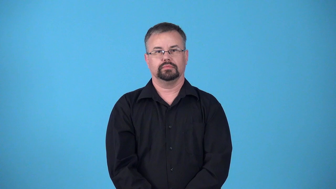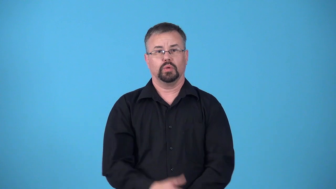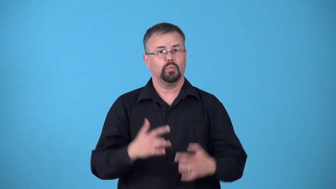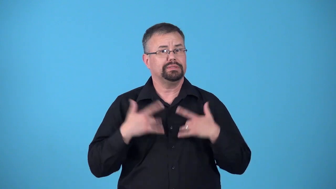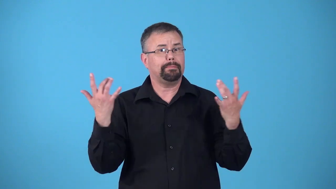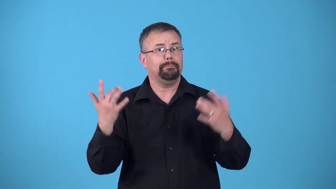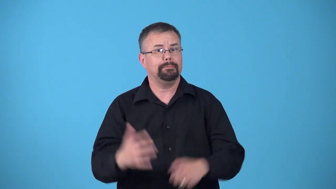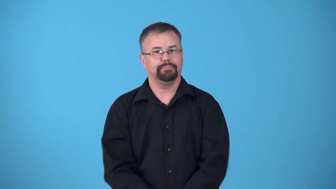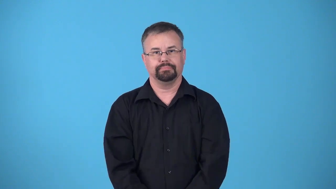how's tricks, wassup, what's up